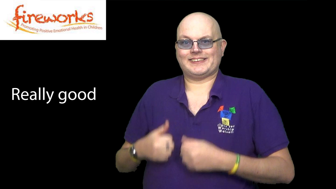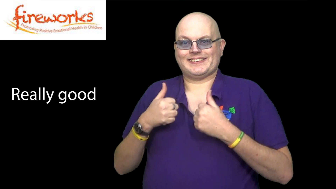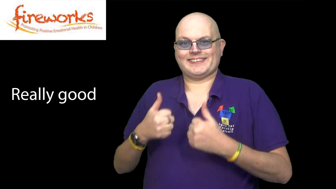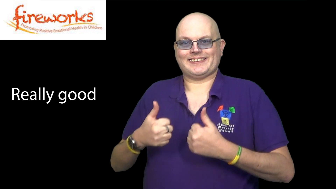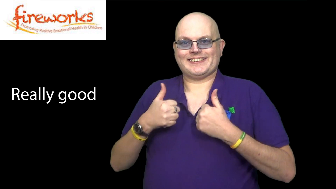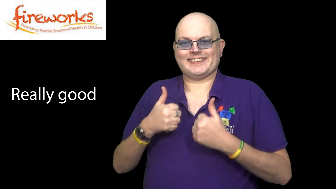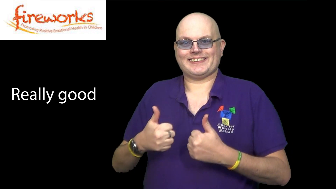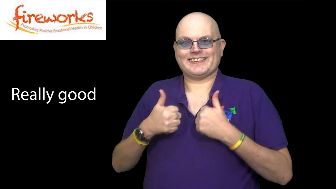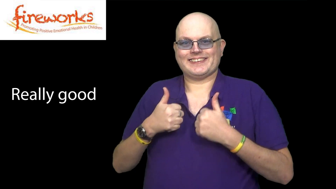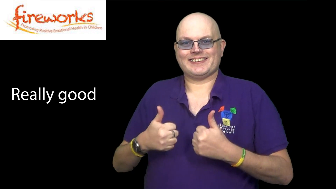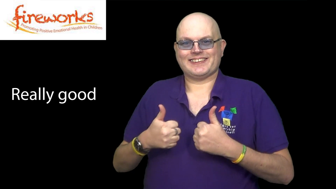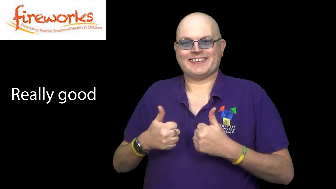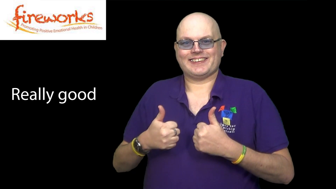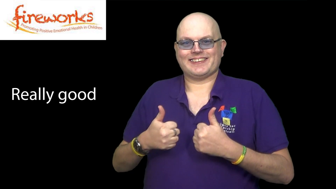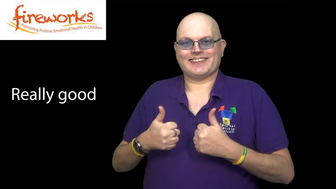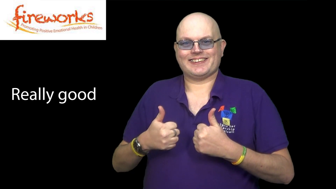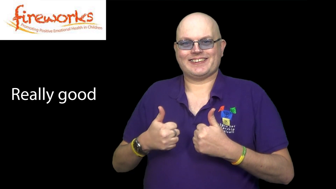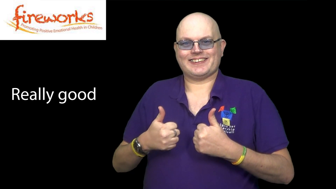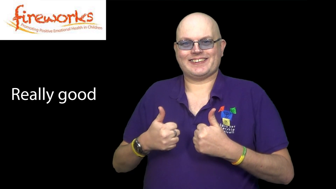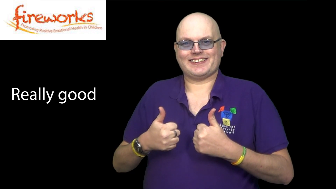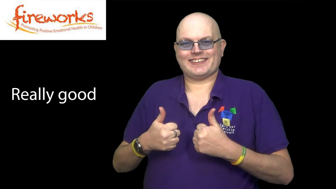Really Good